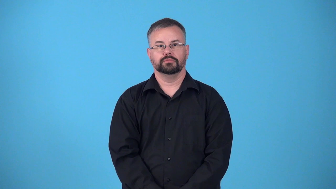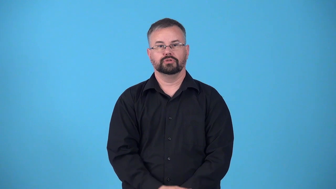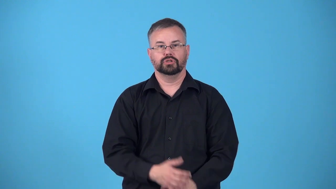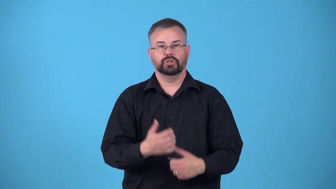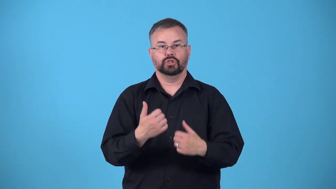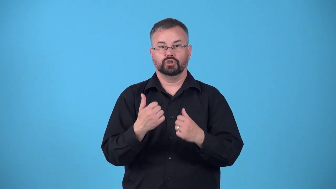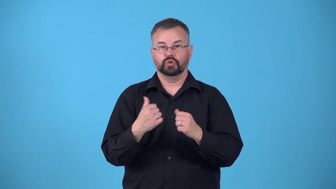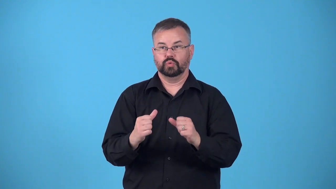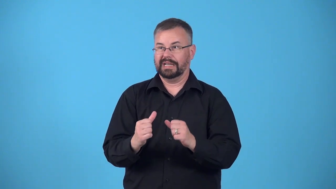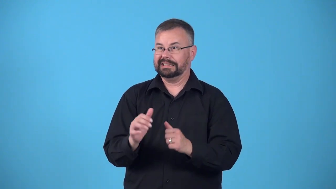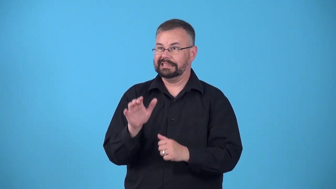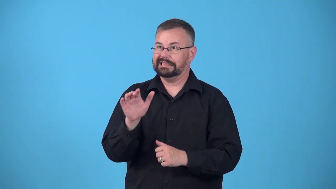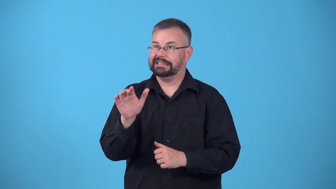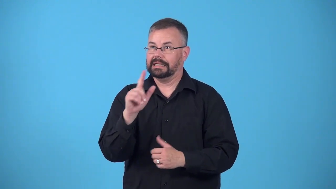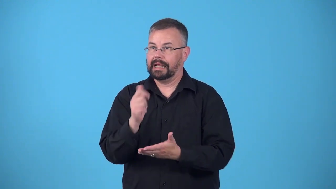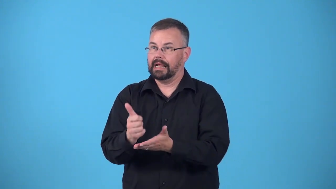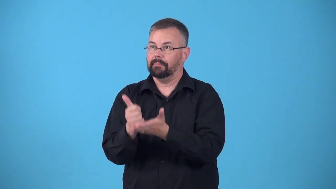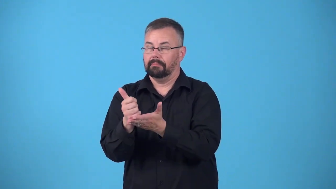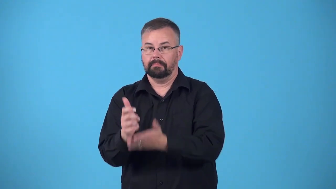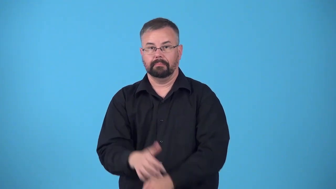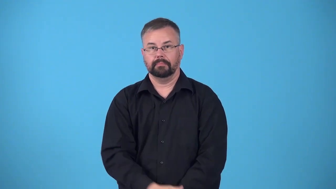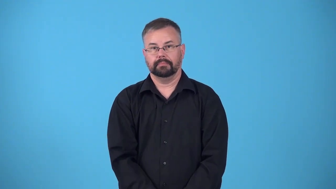turn to for help